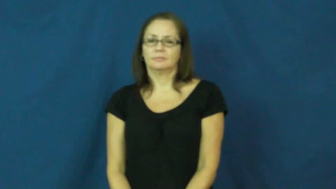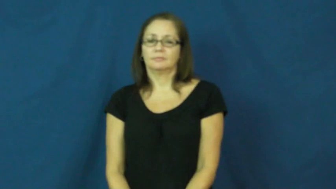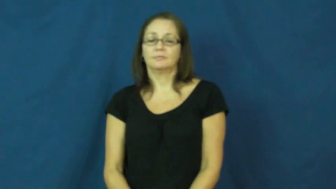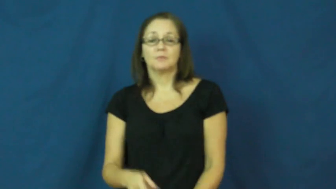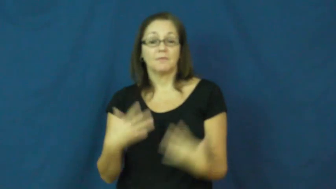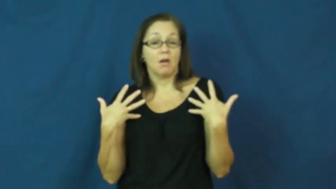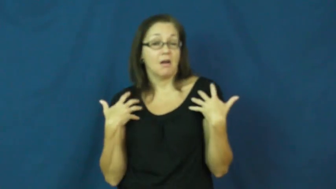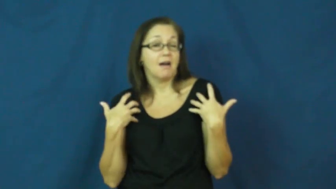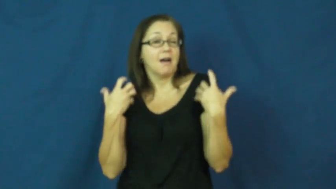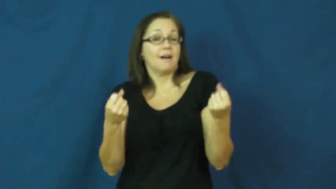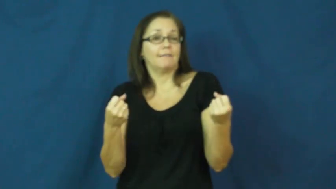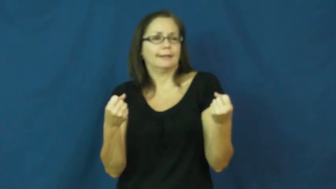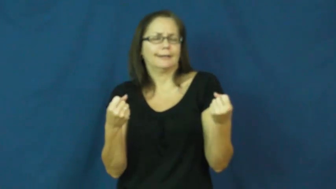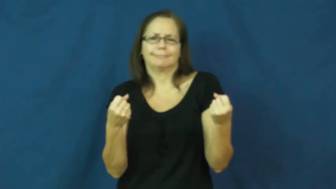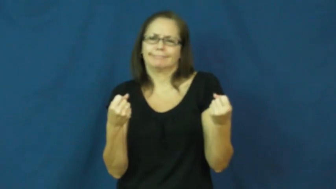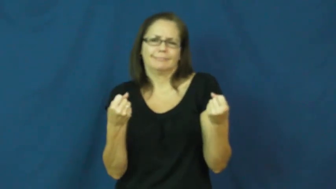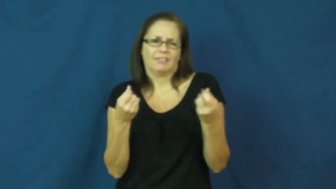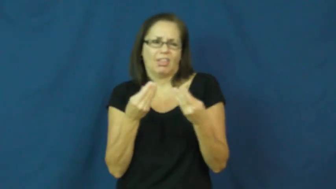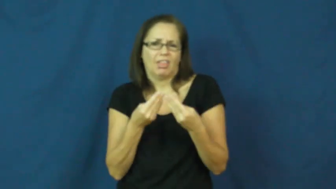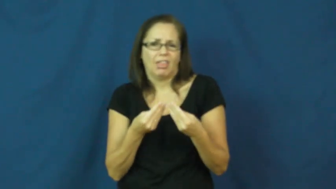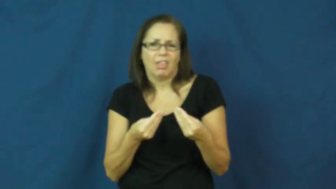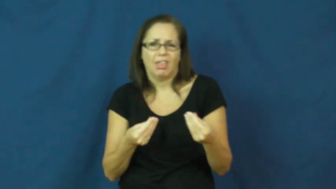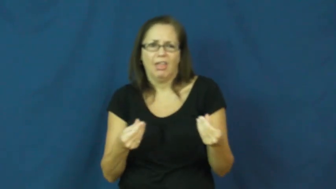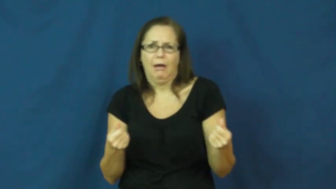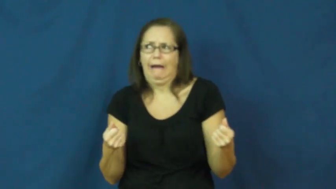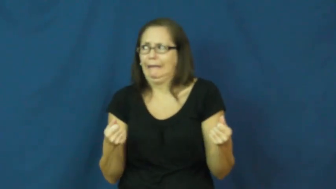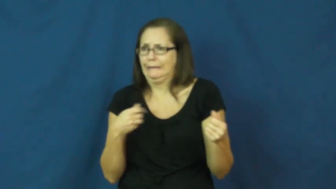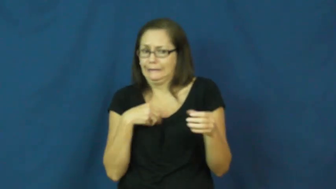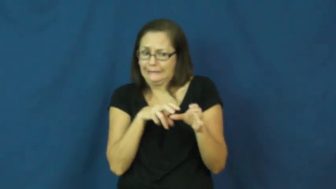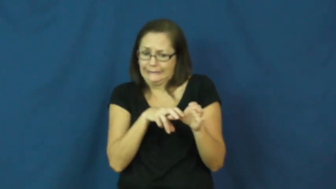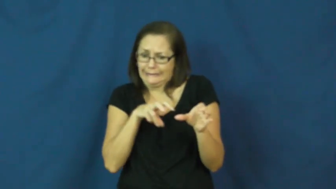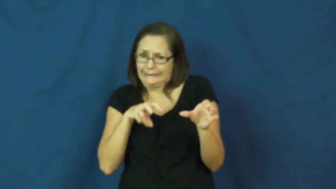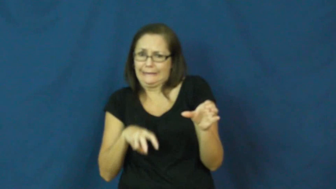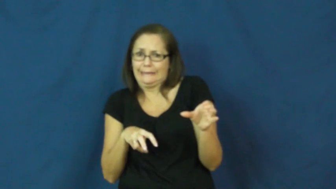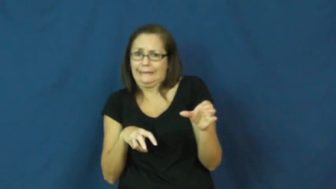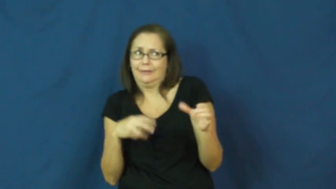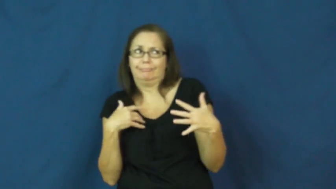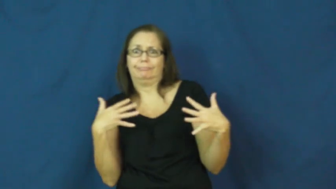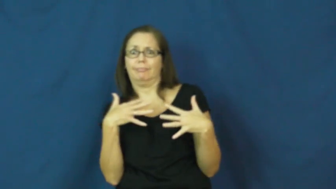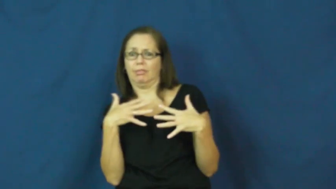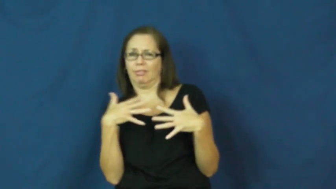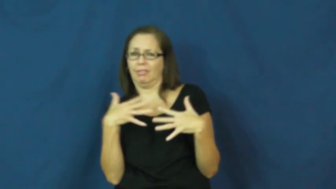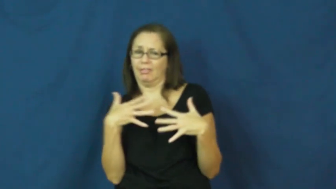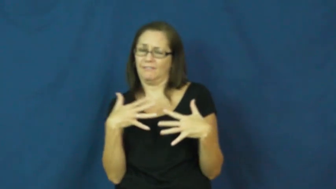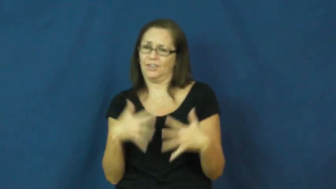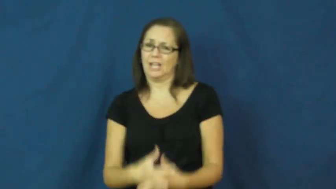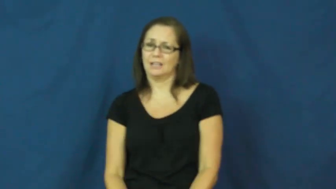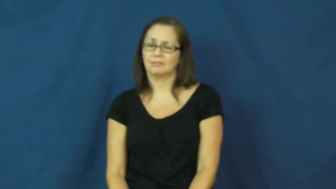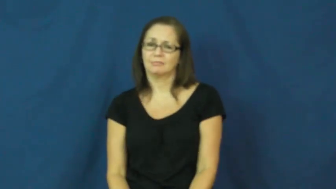cold feet